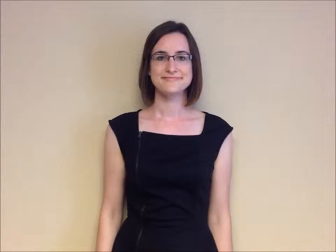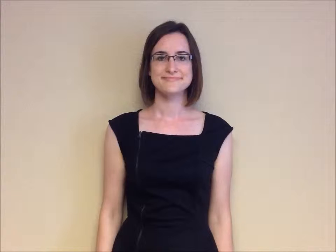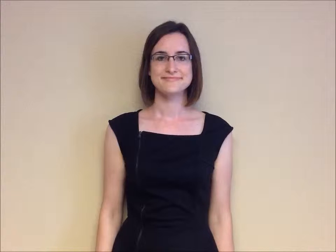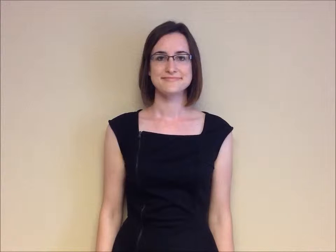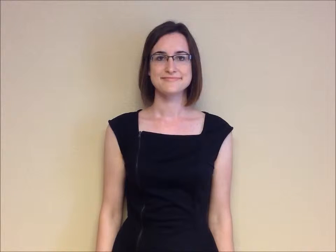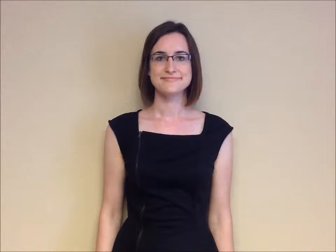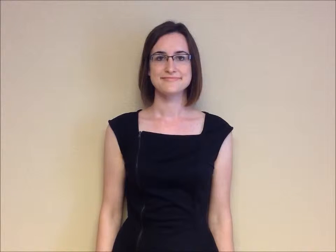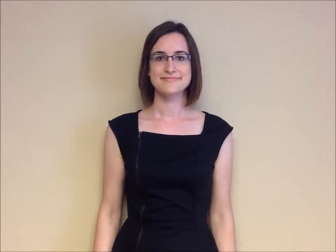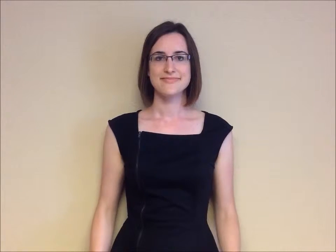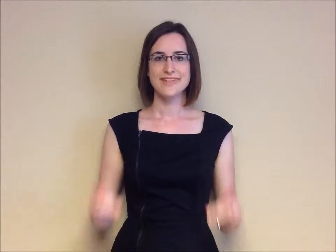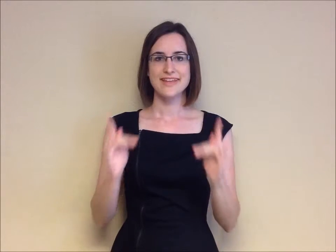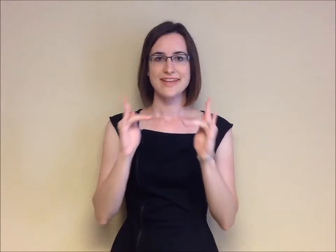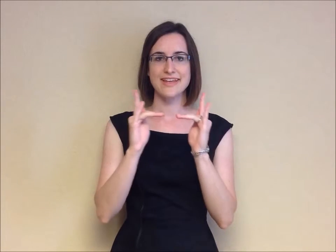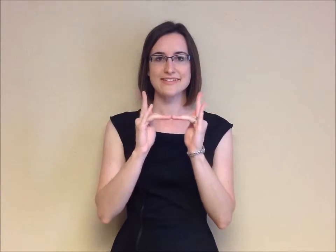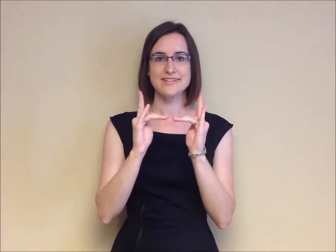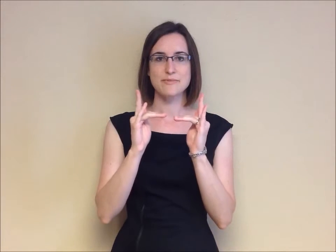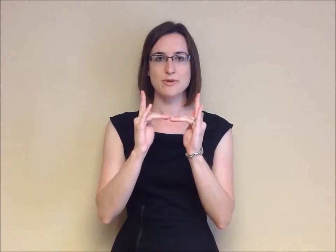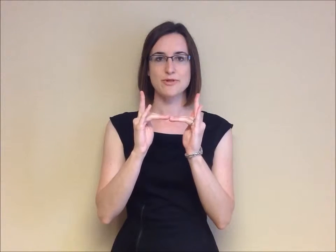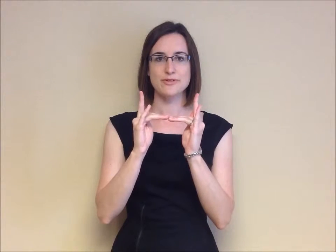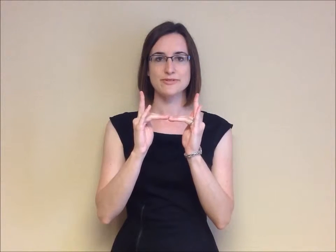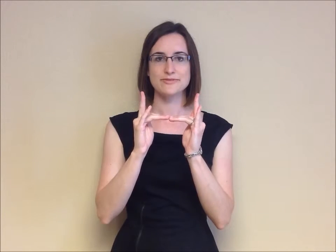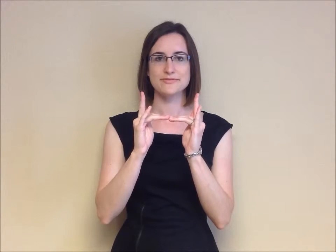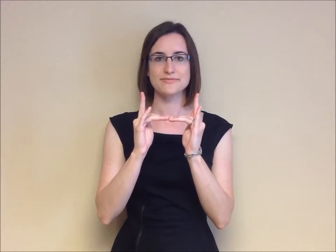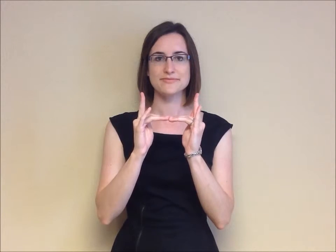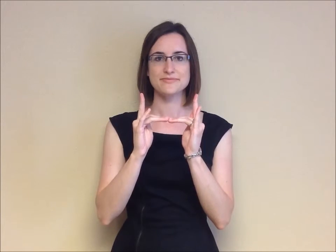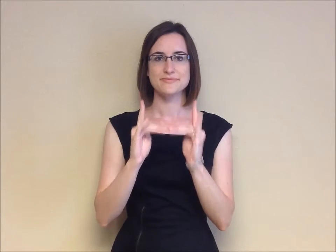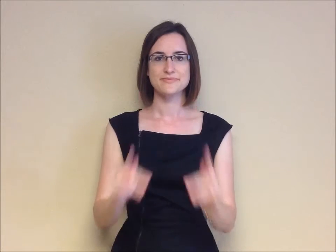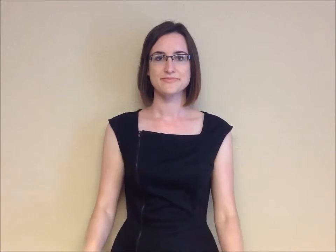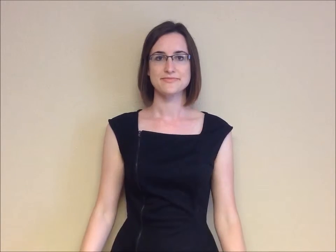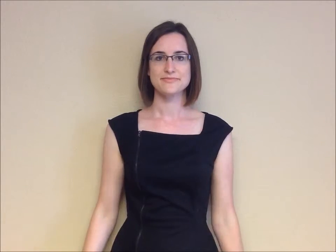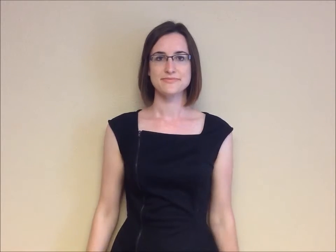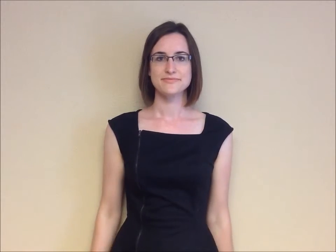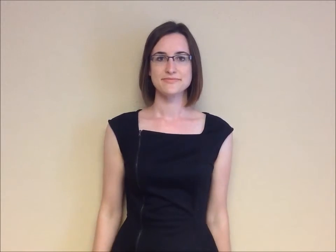Istanbul